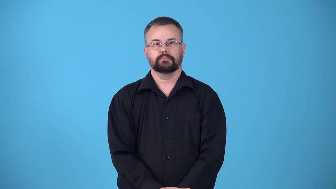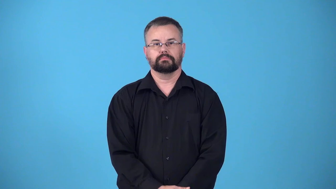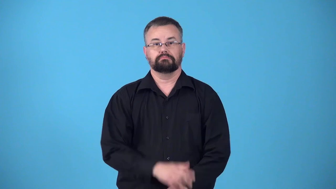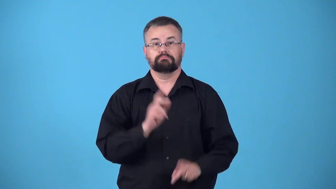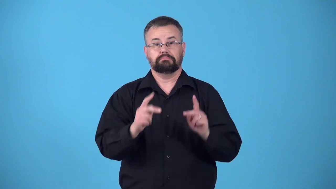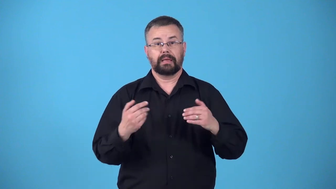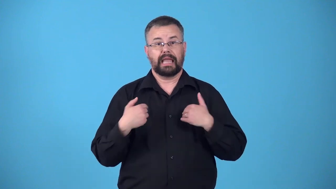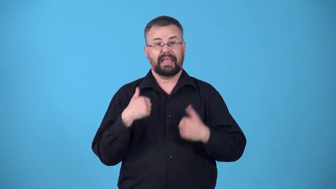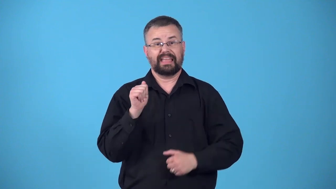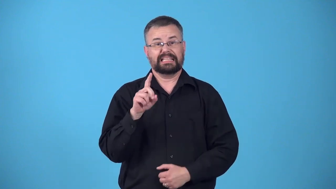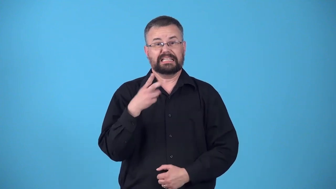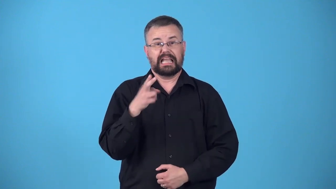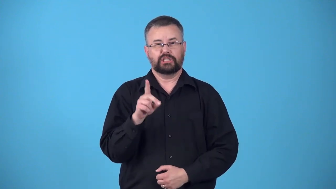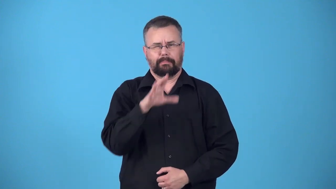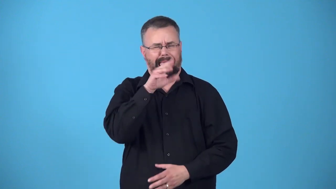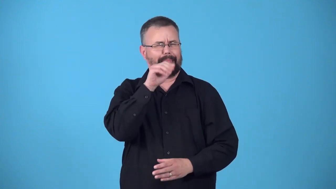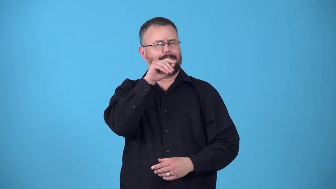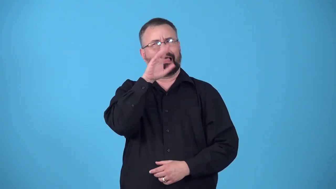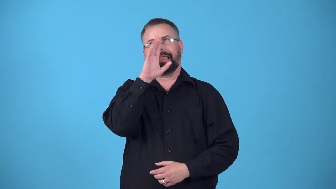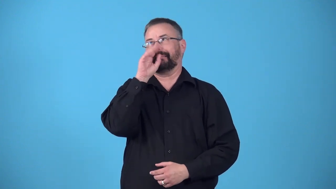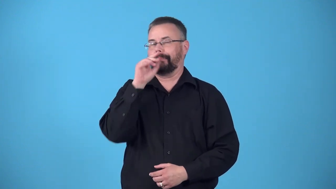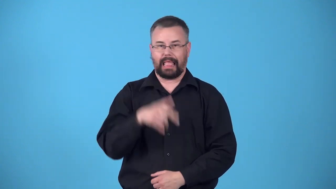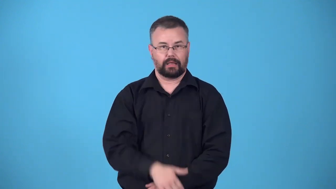act as if driven by a motor